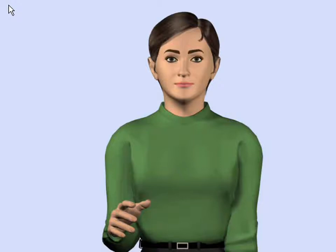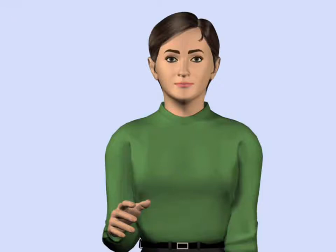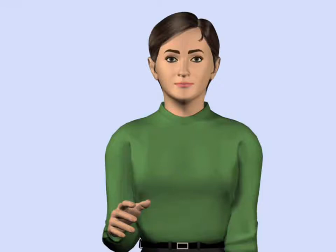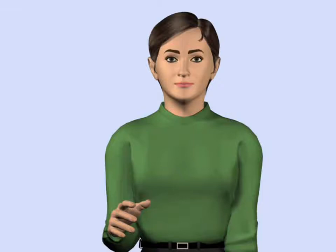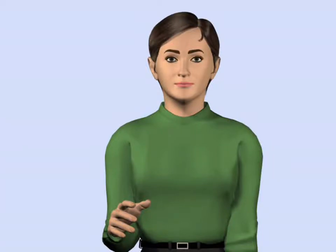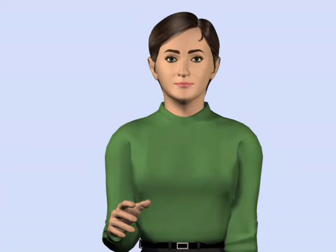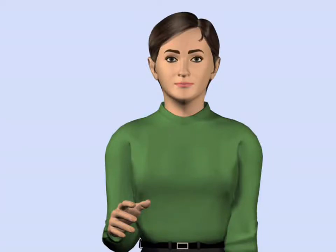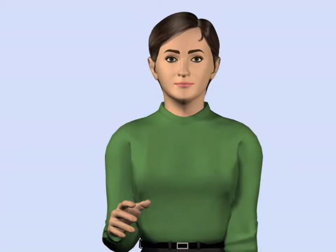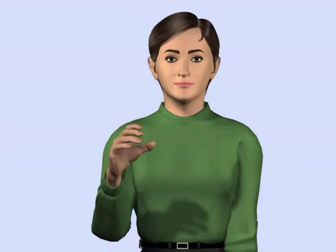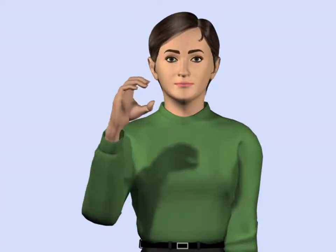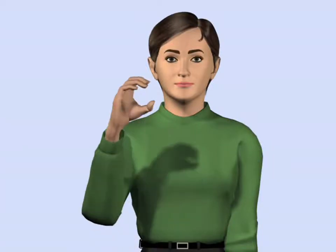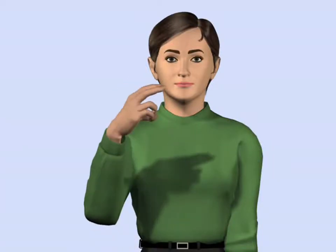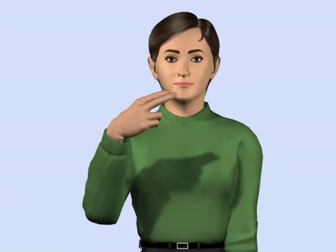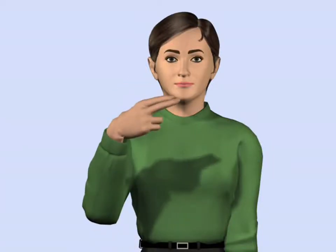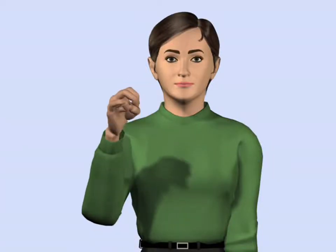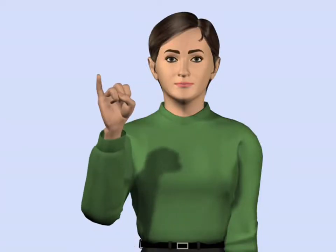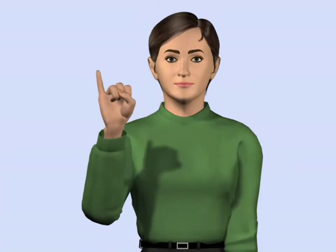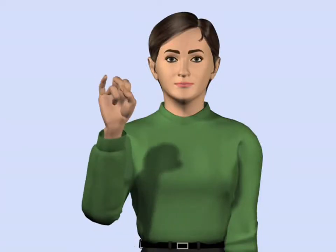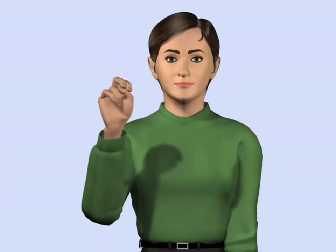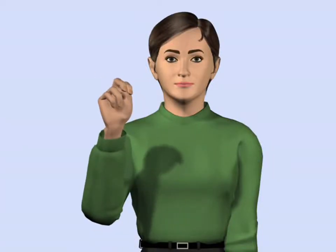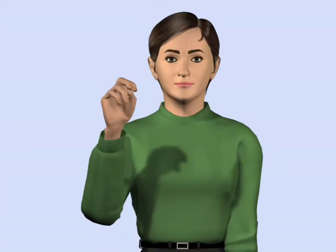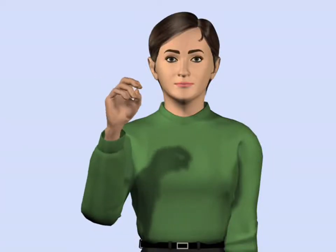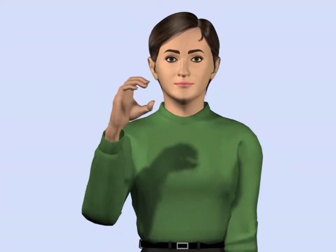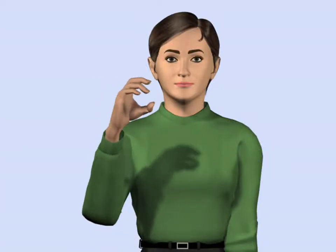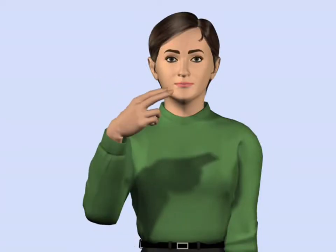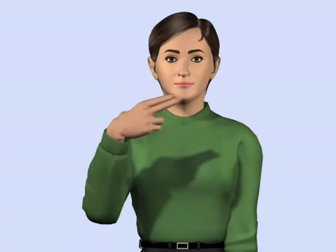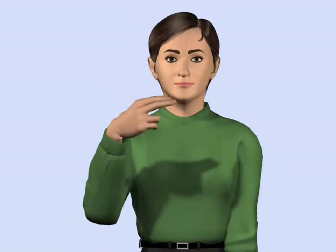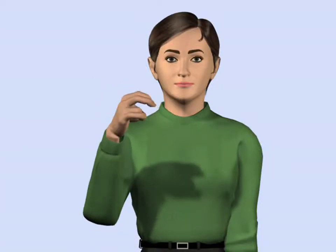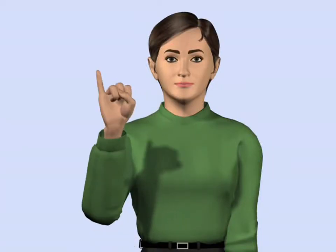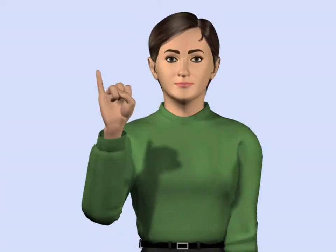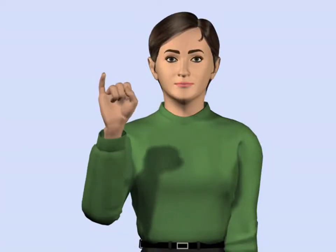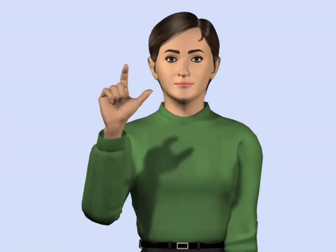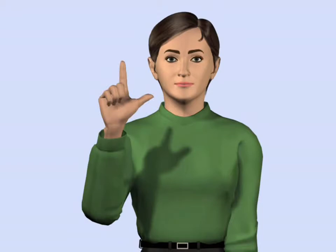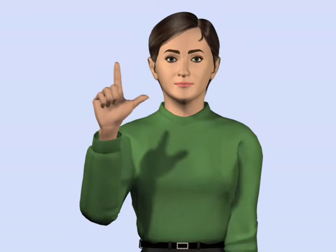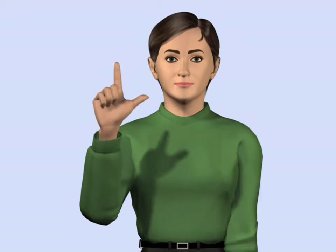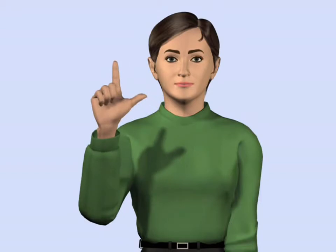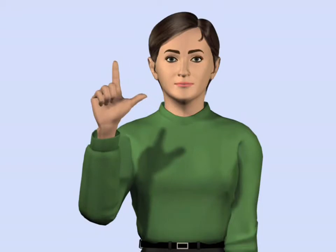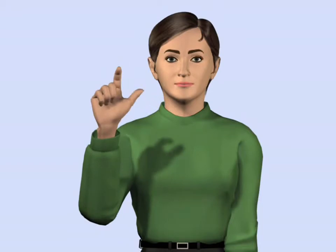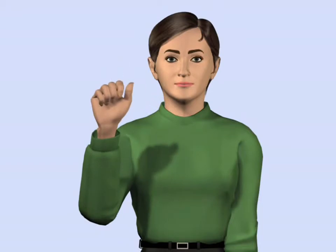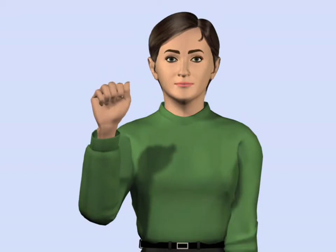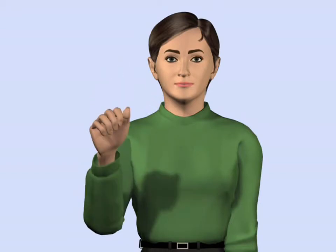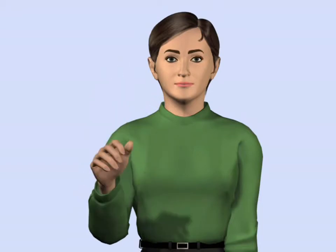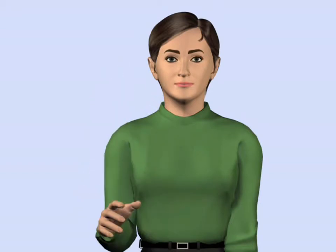chincilla